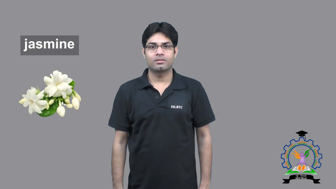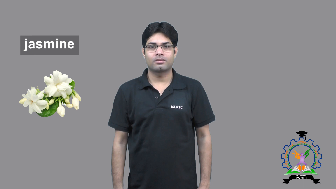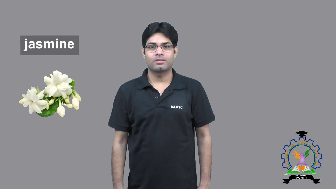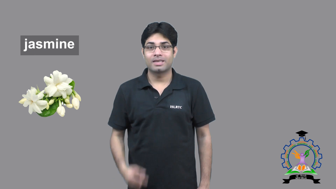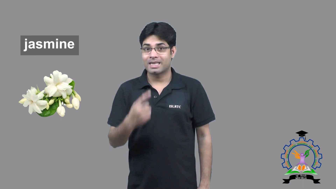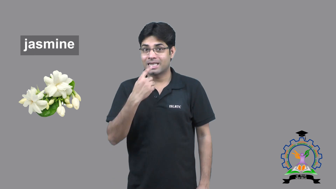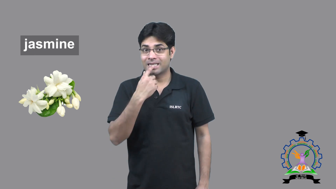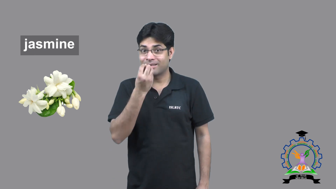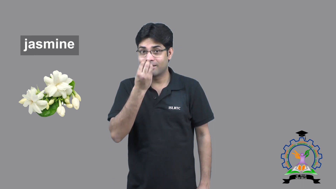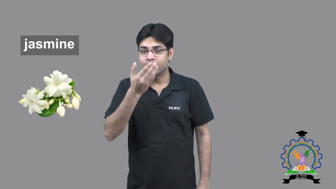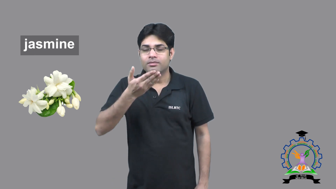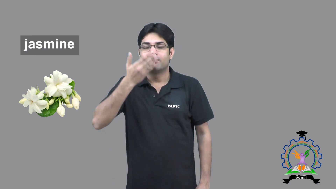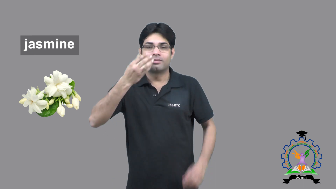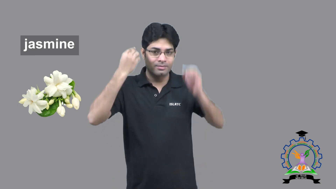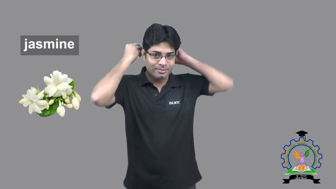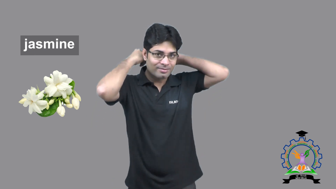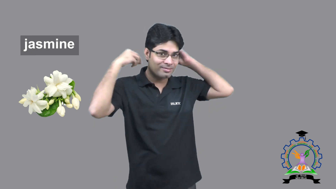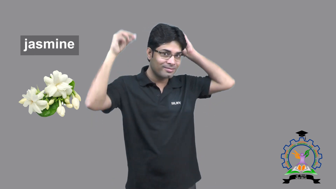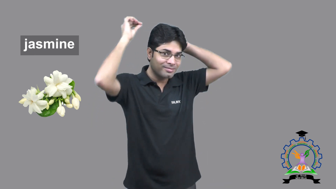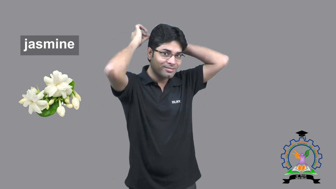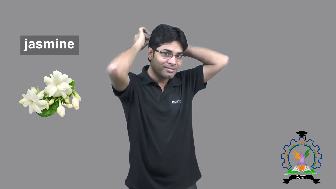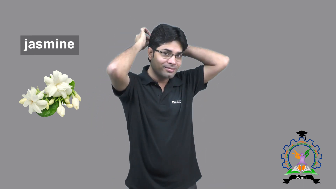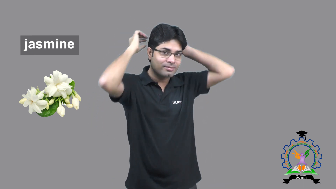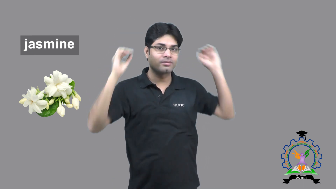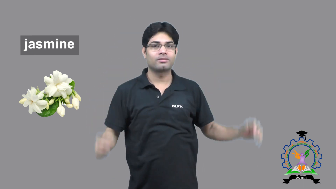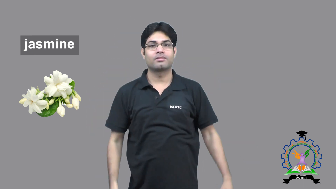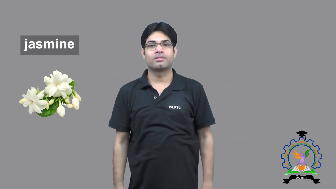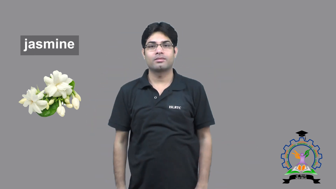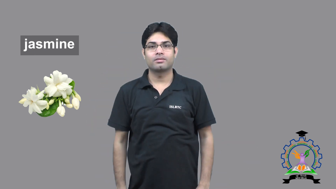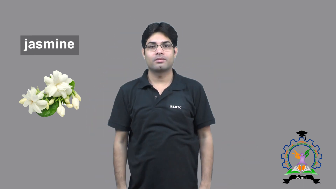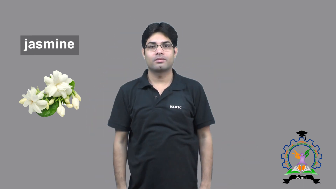jasmine